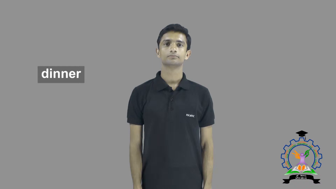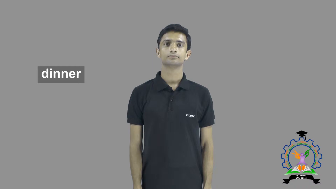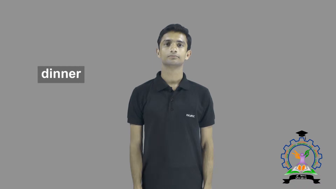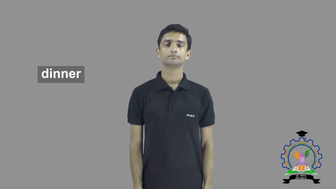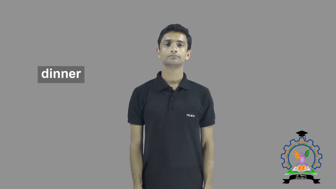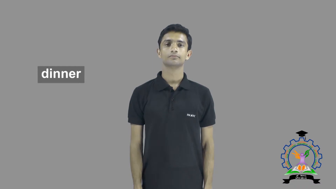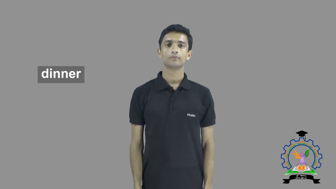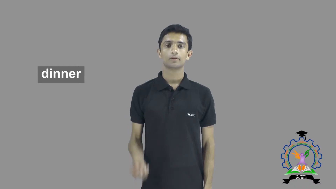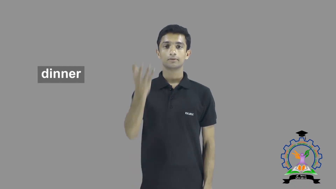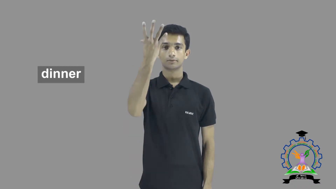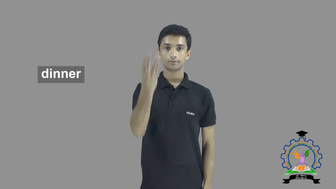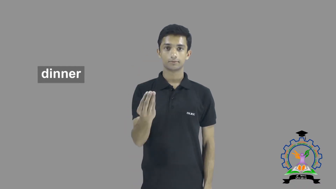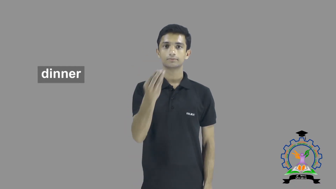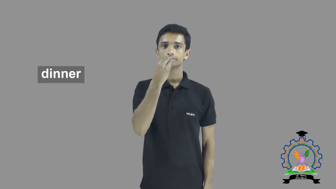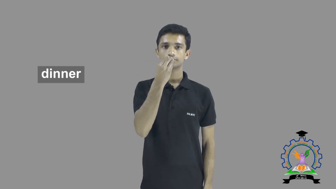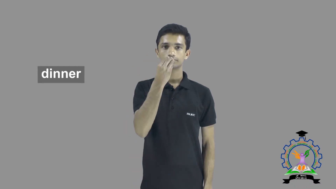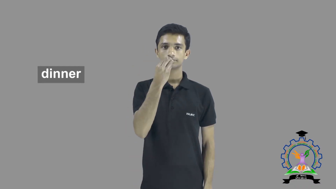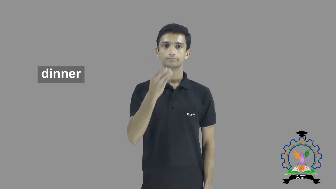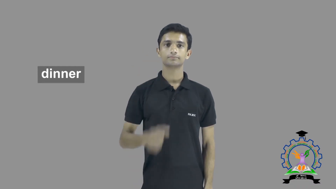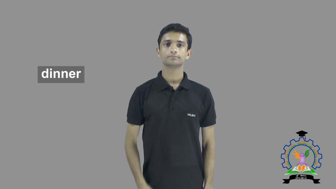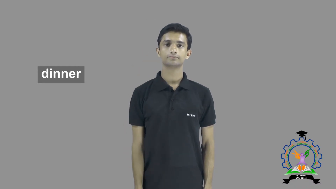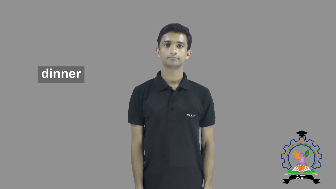dinner